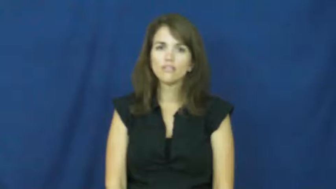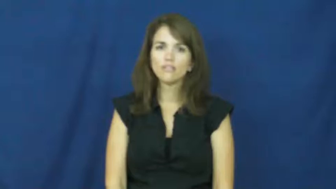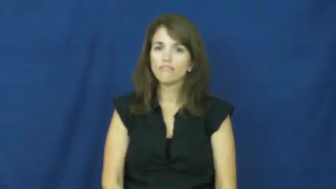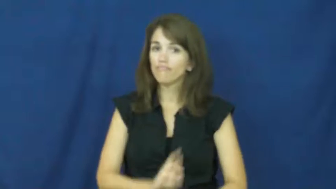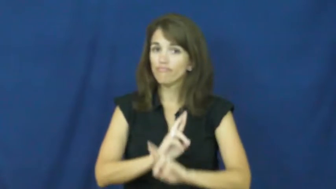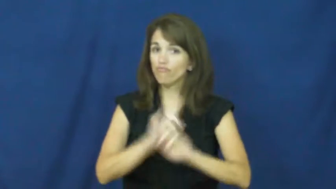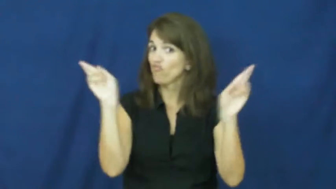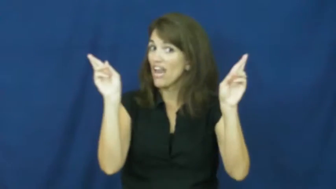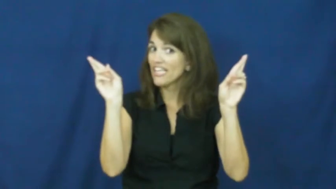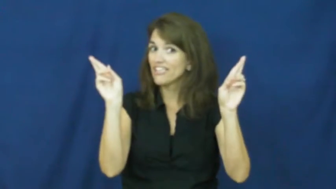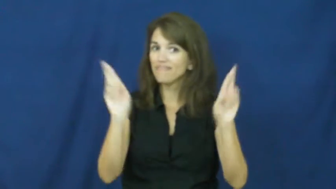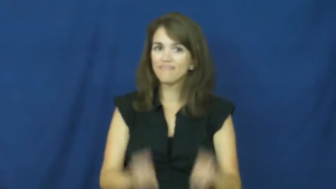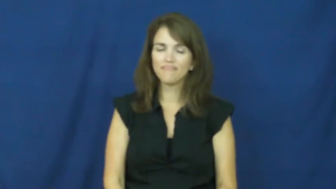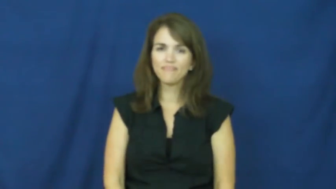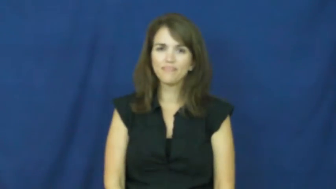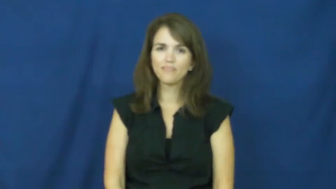"all set"